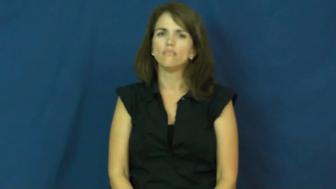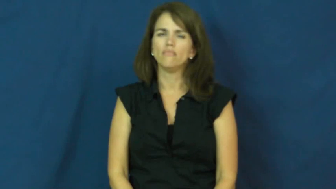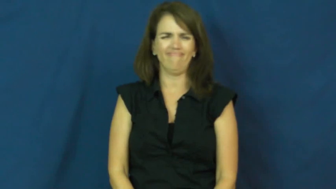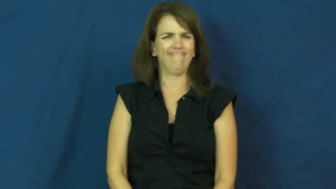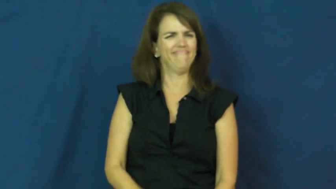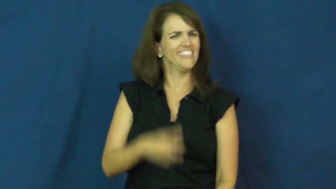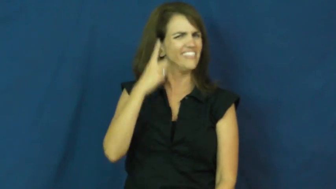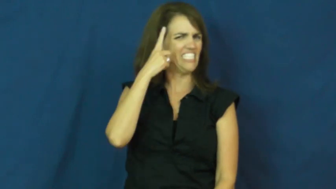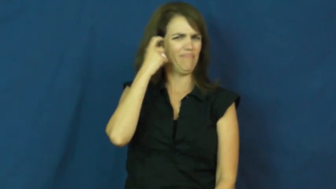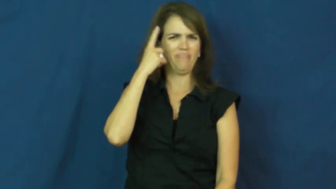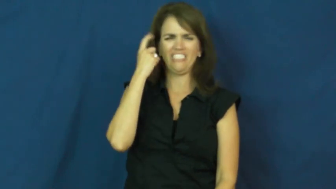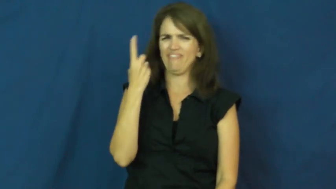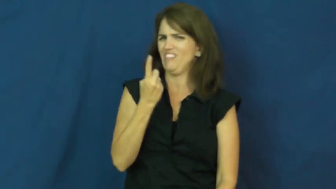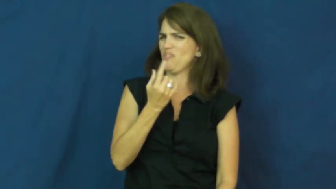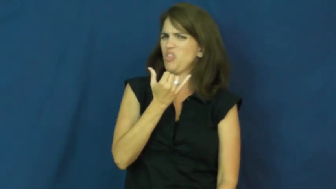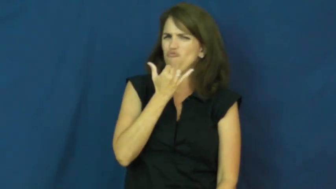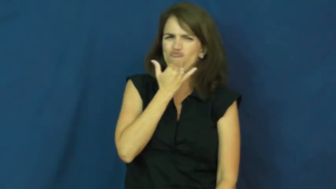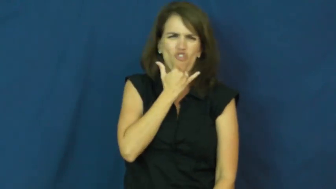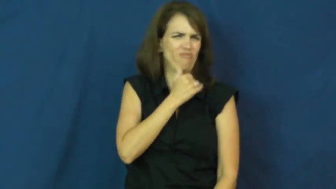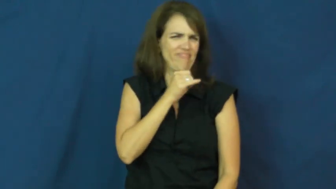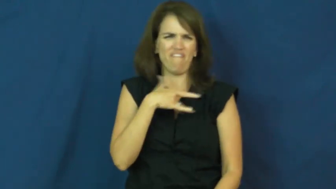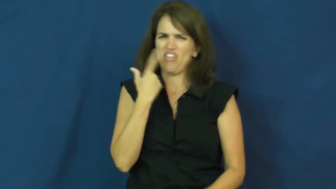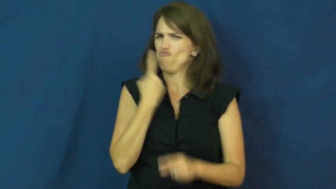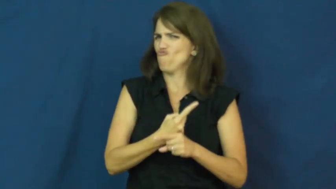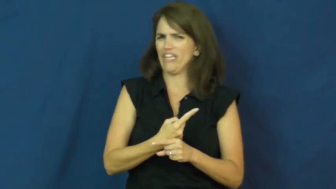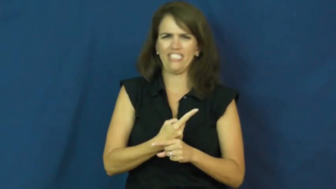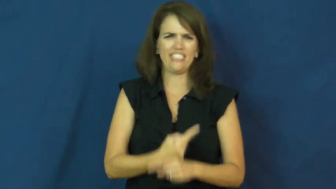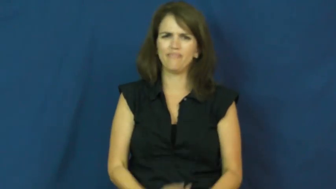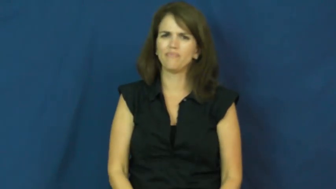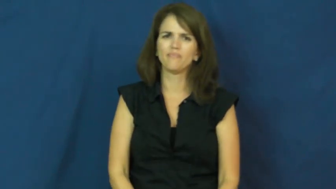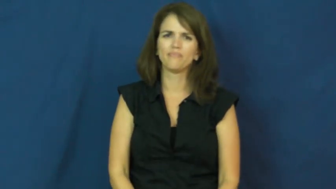fishy